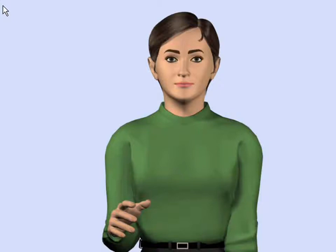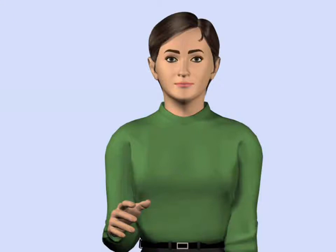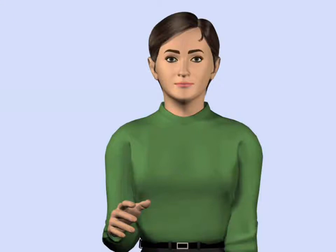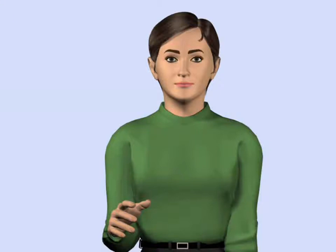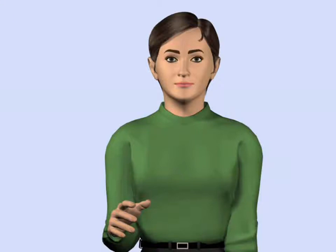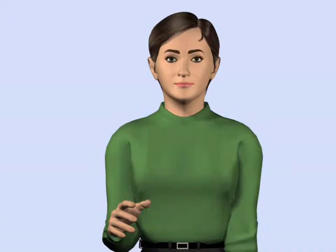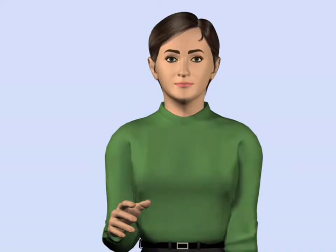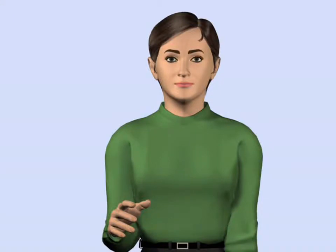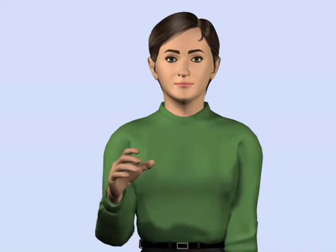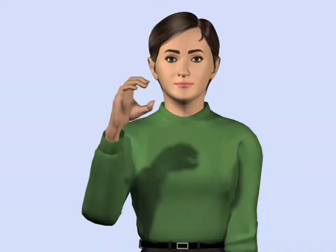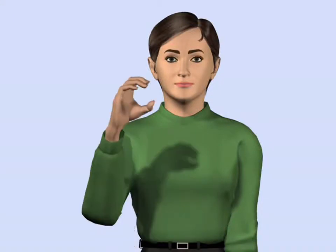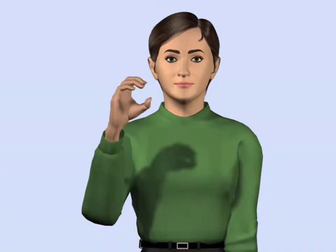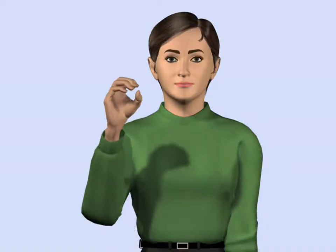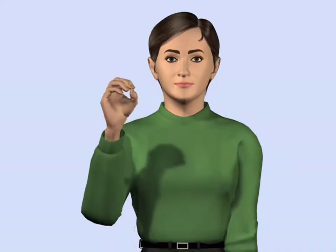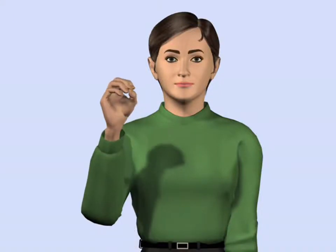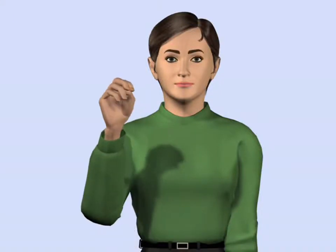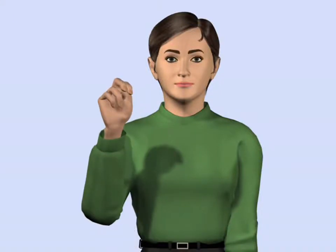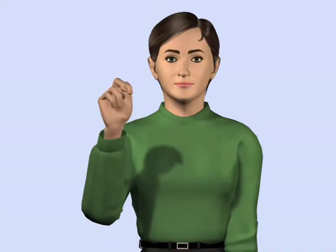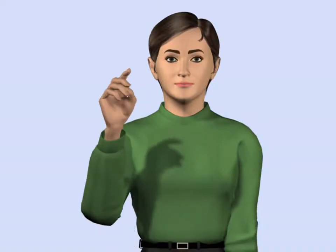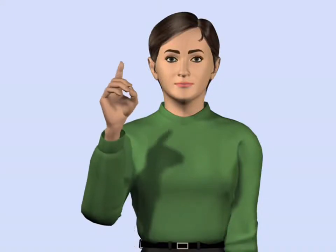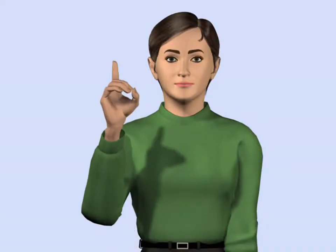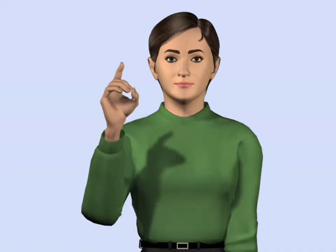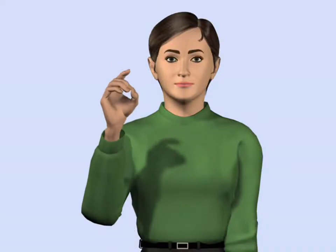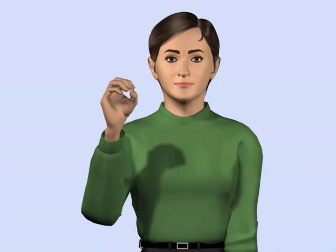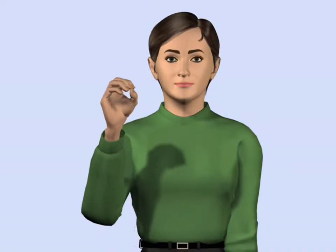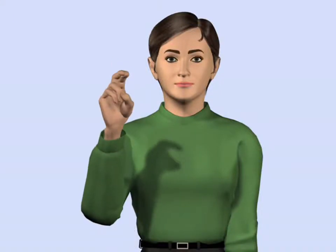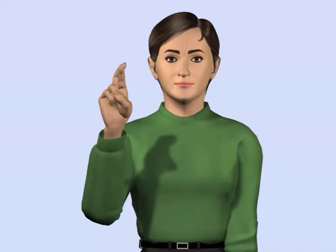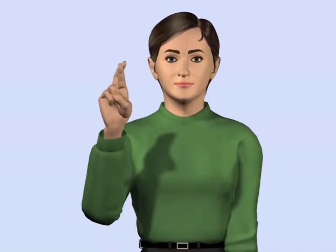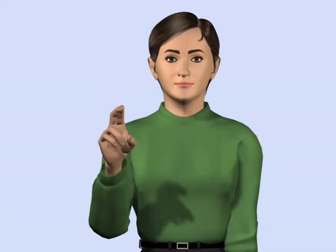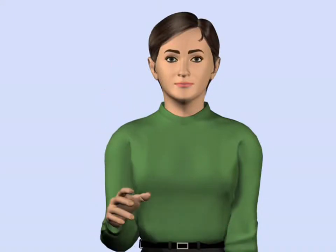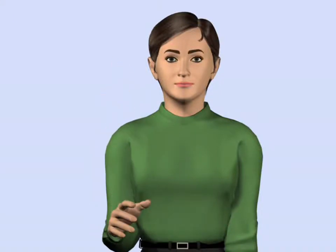condor